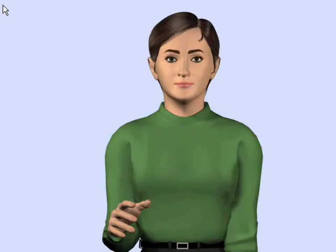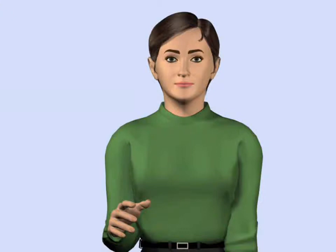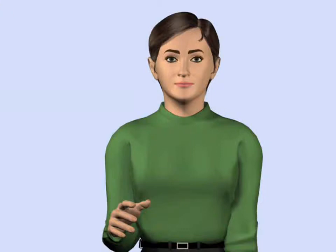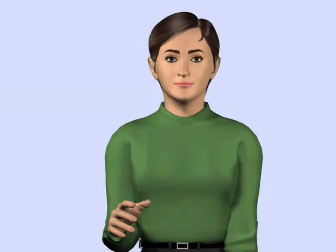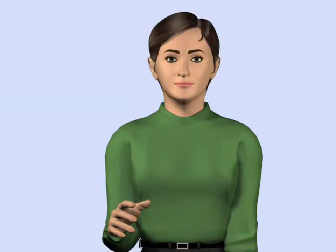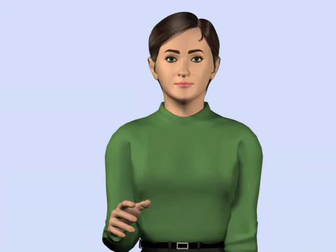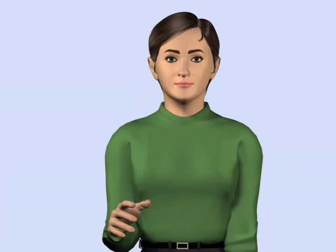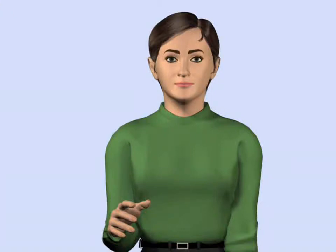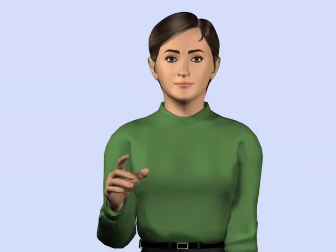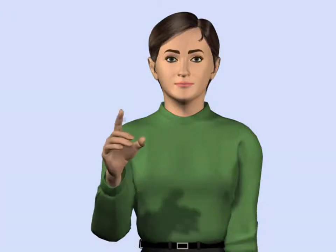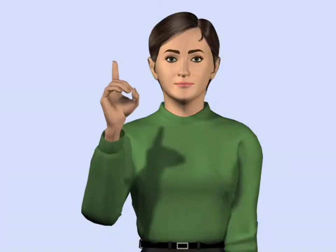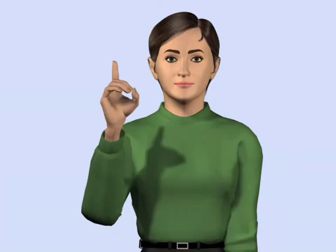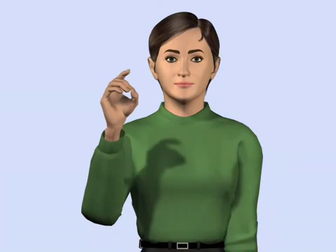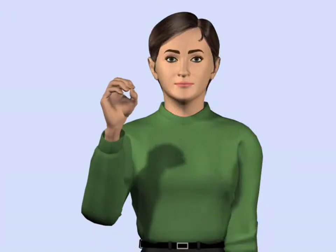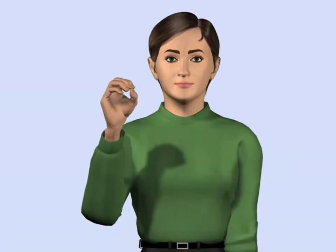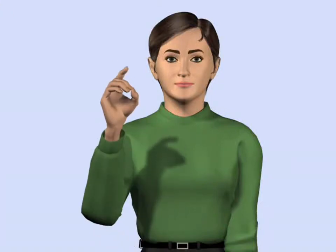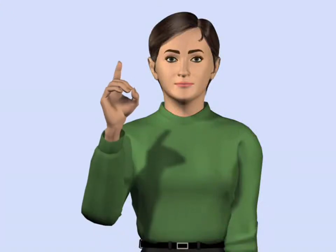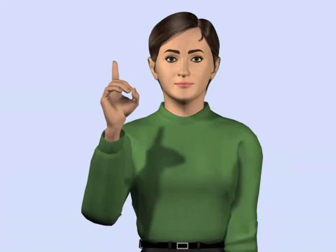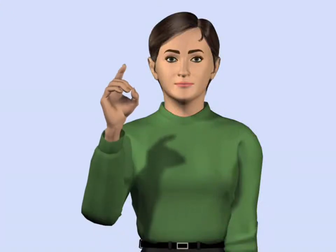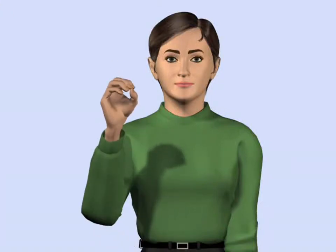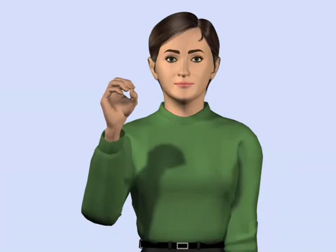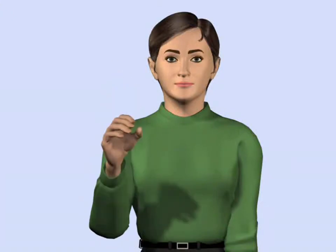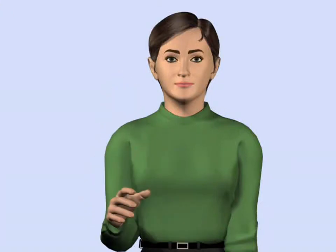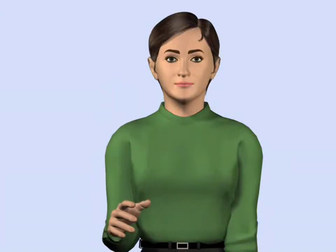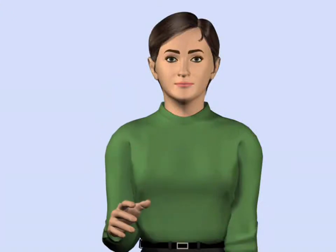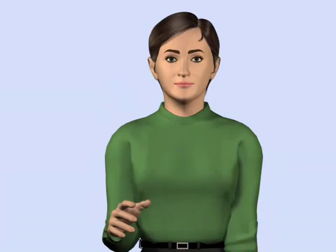dodo